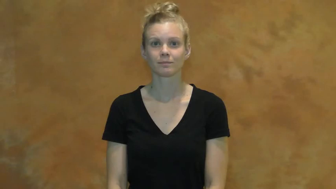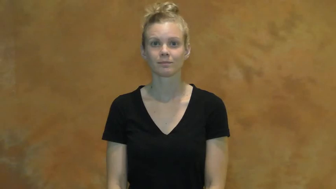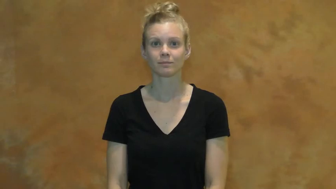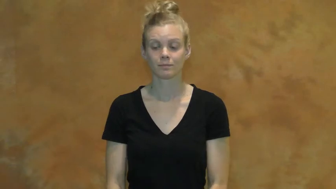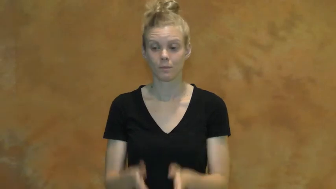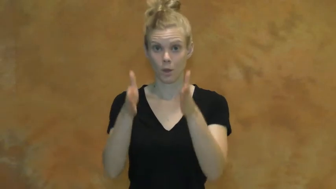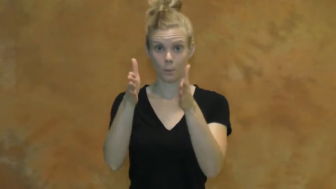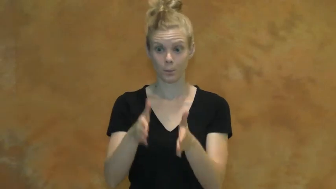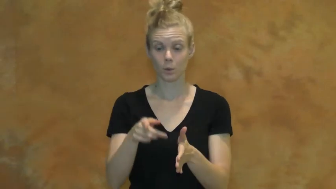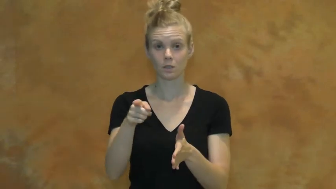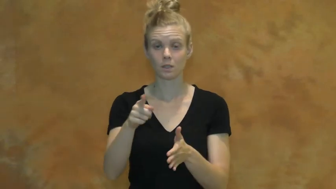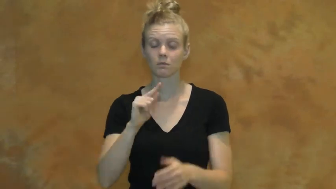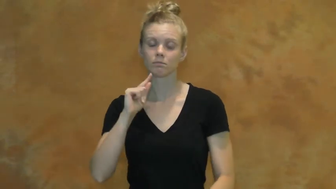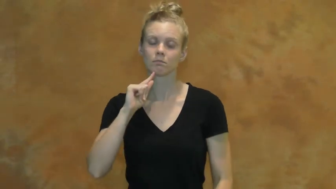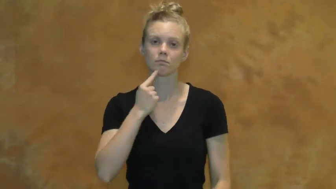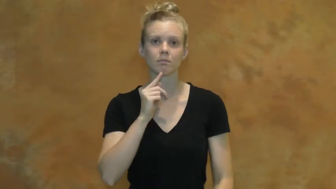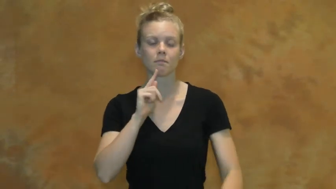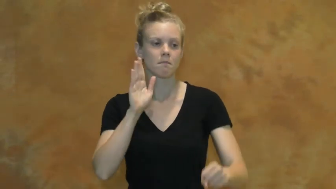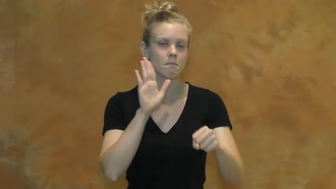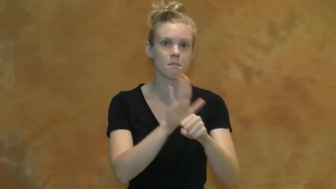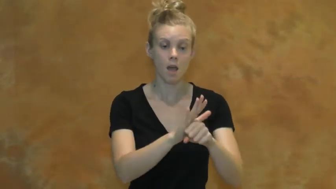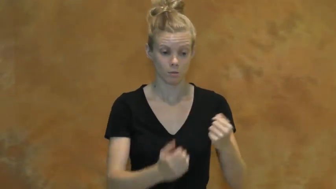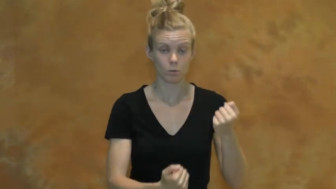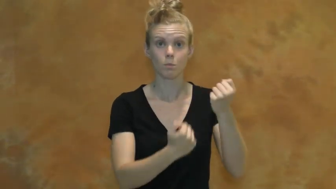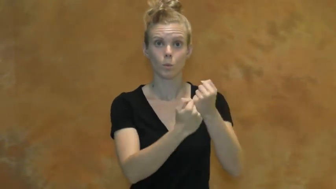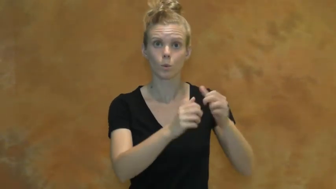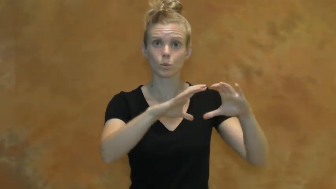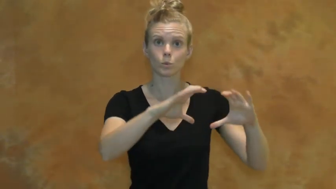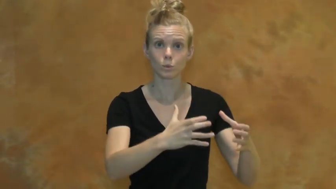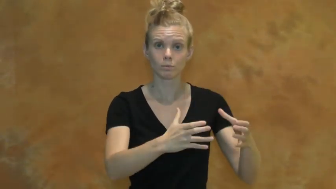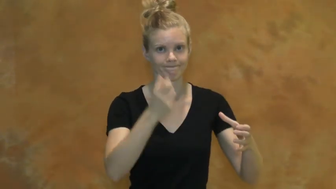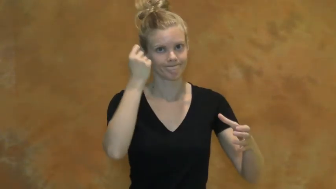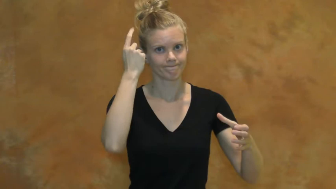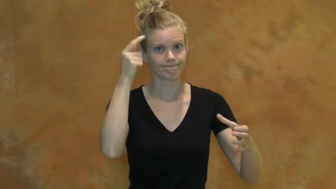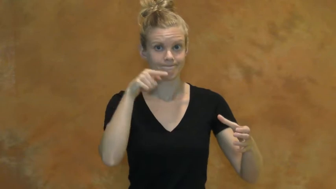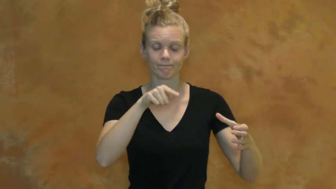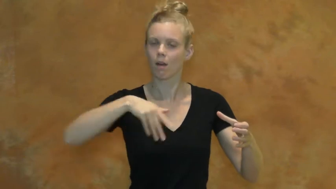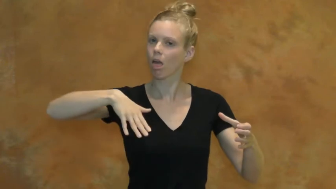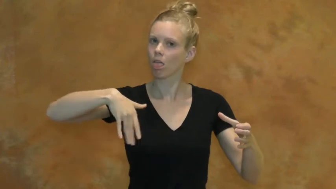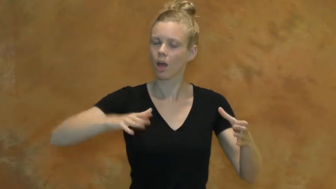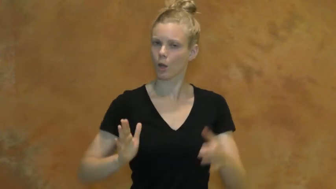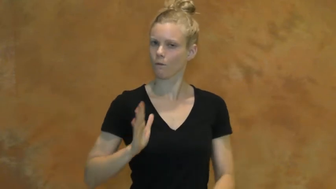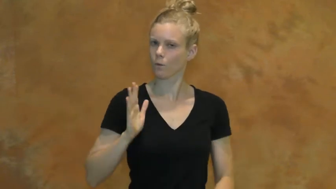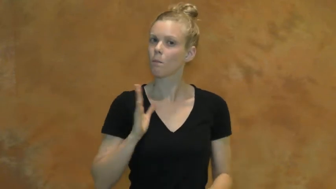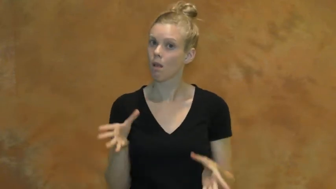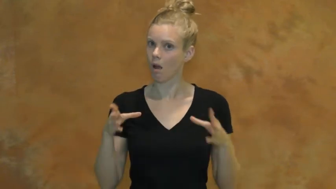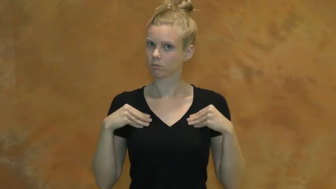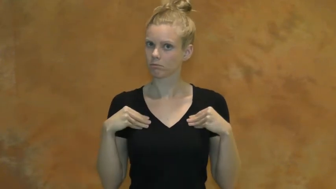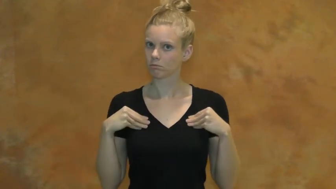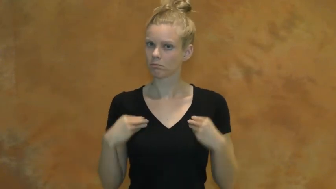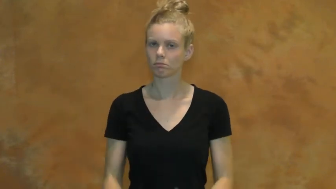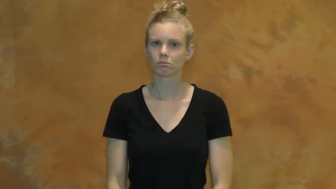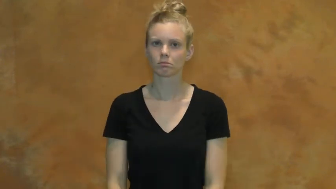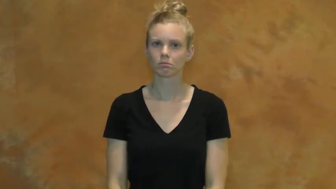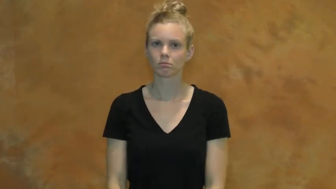pledge of allegiance